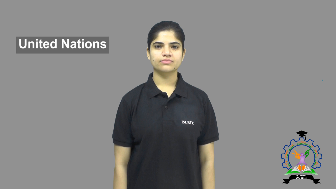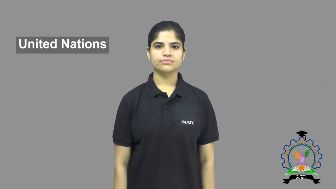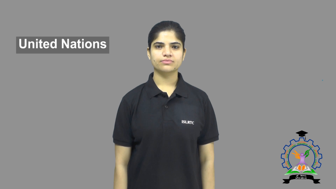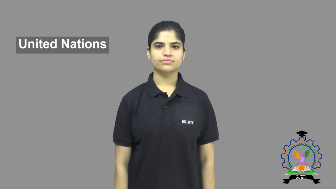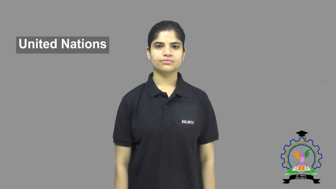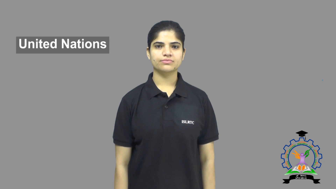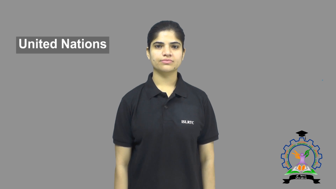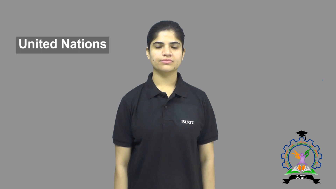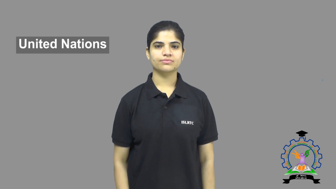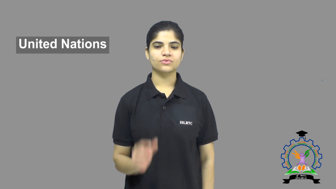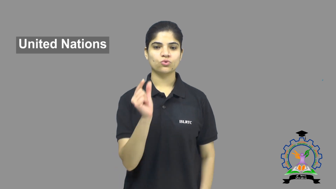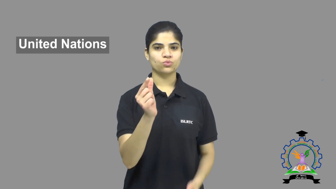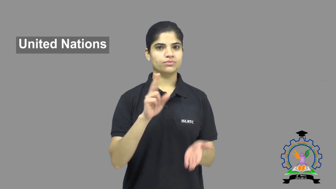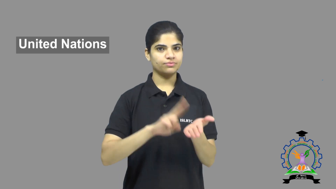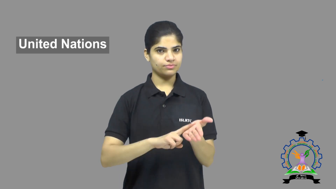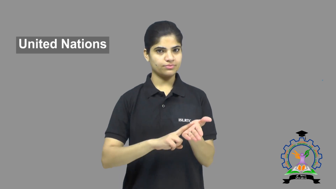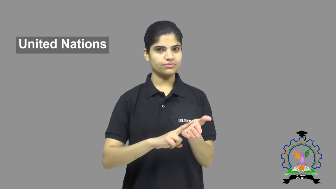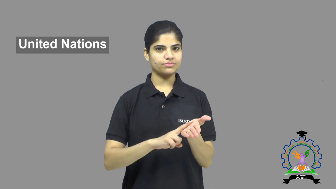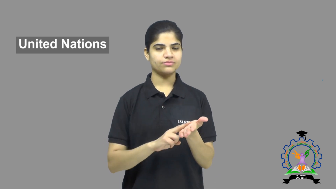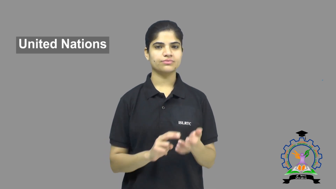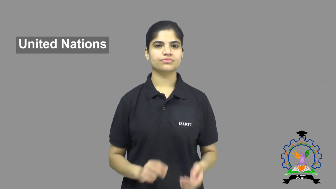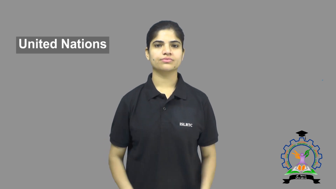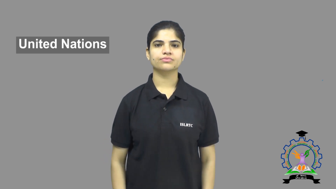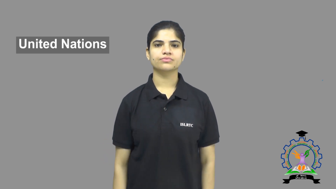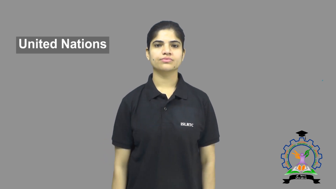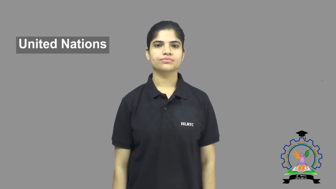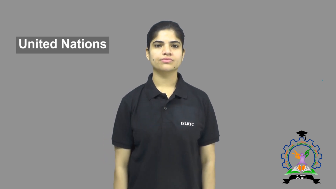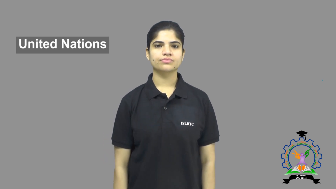United Nations